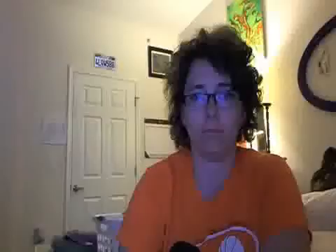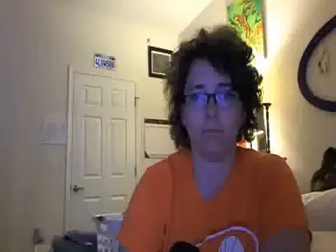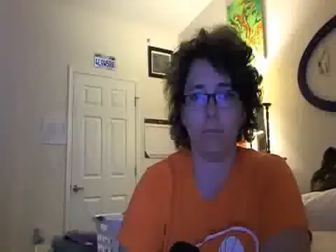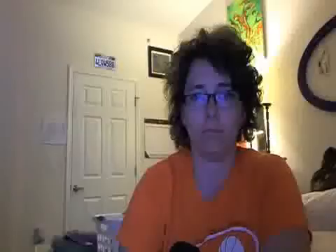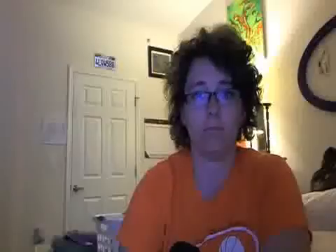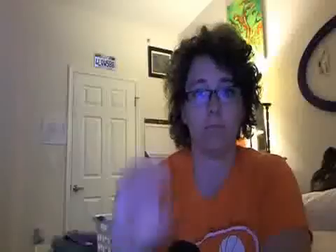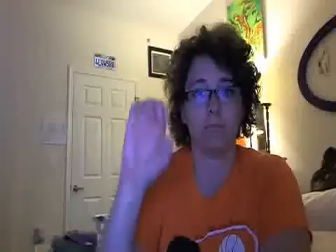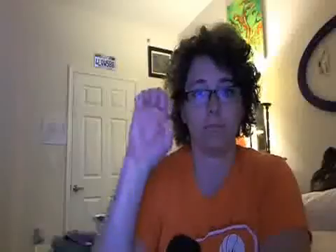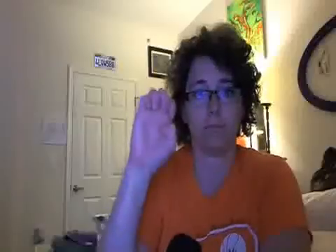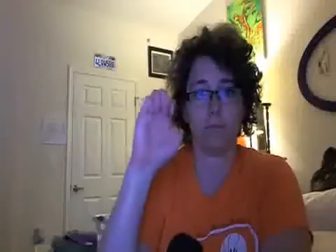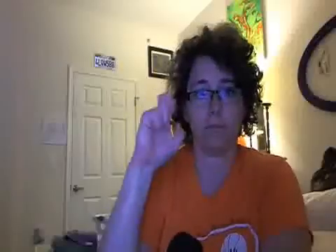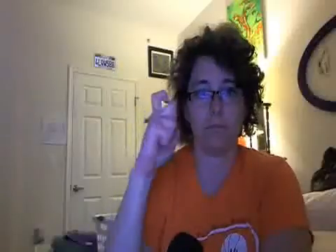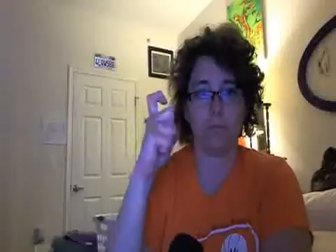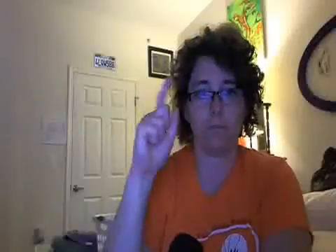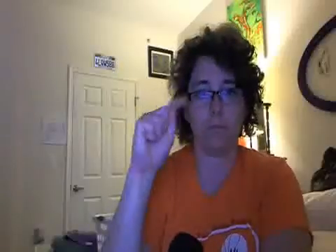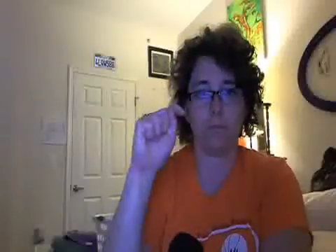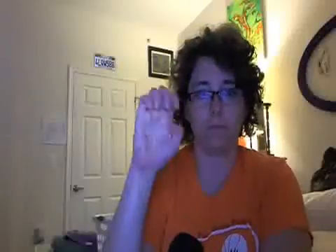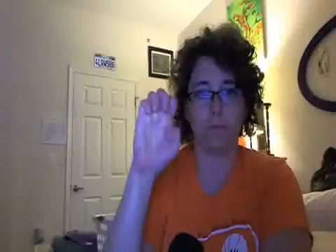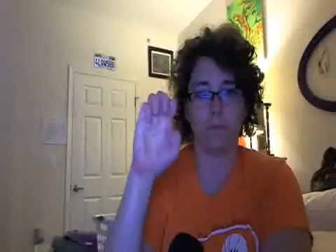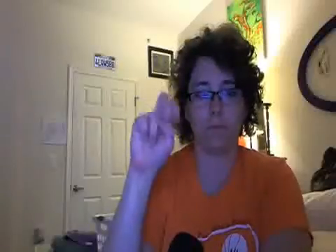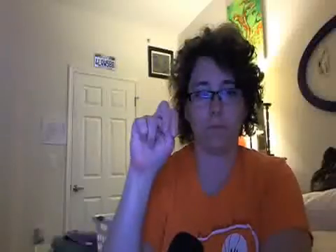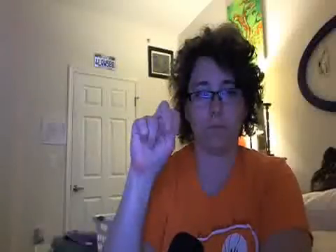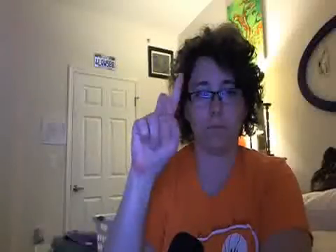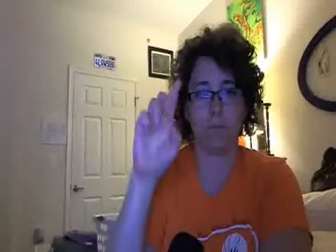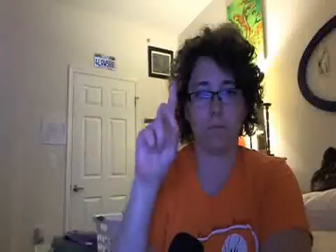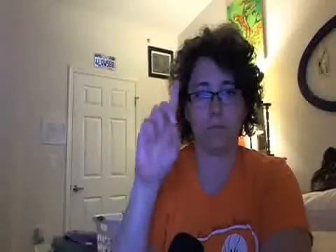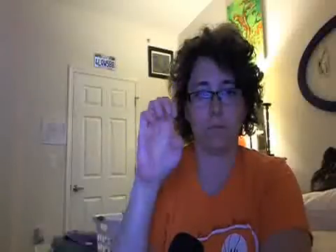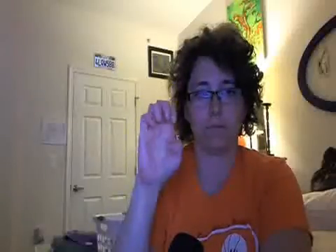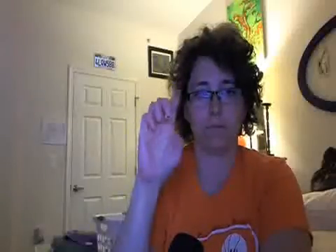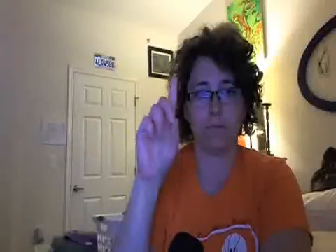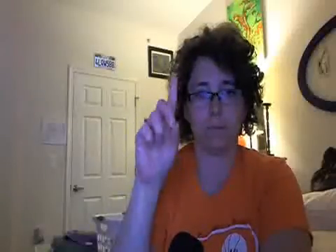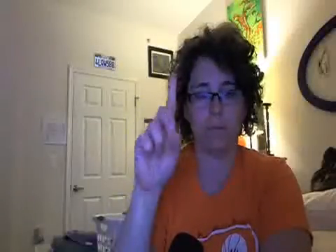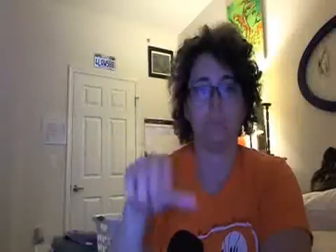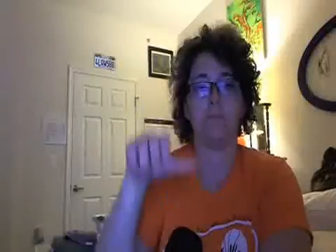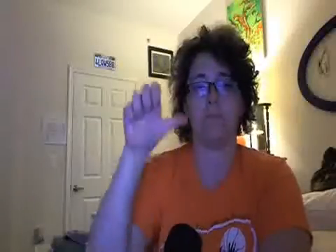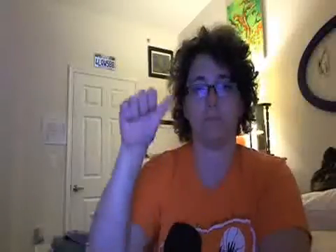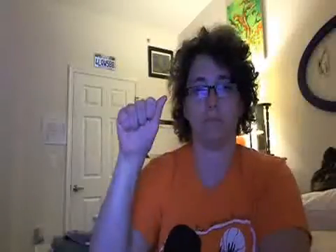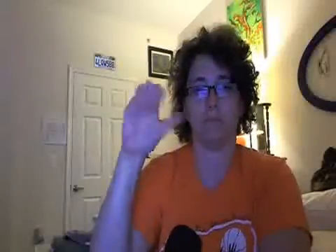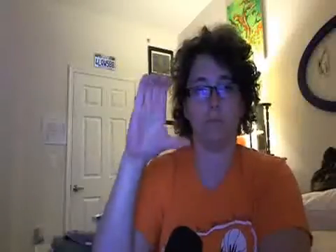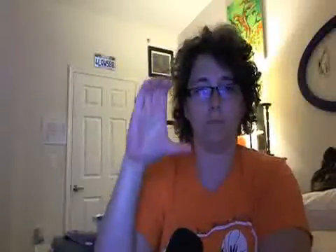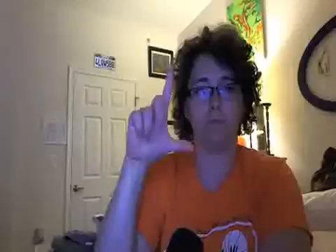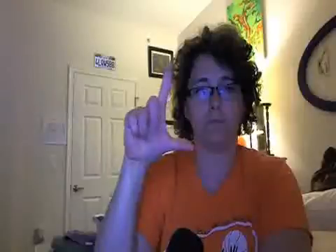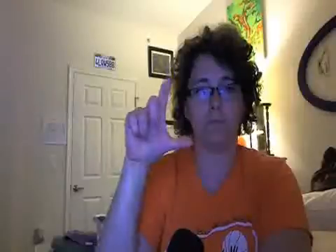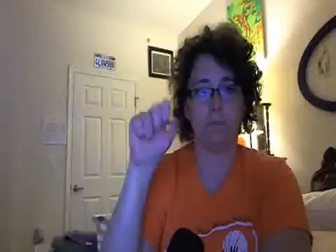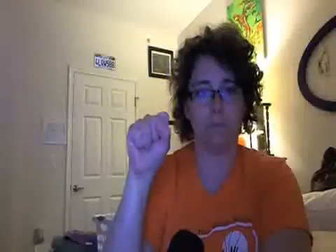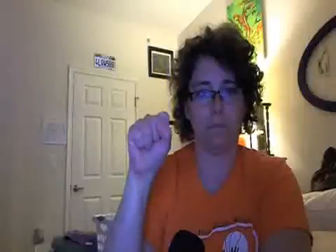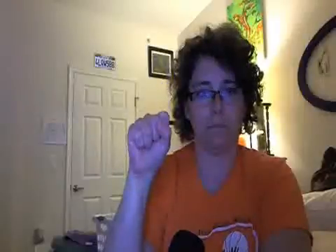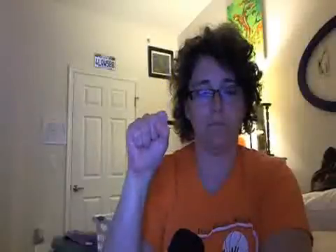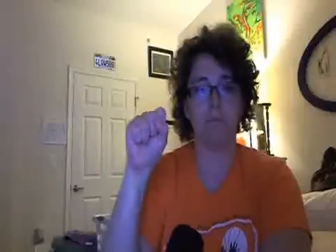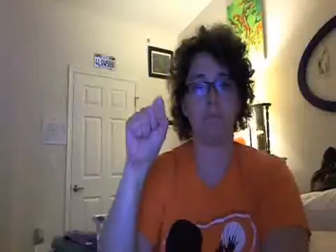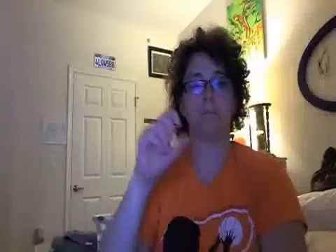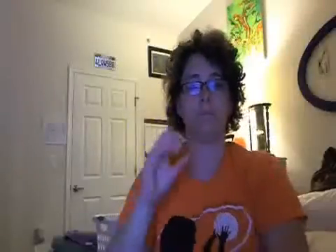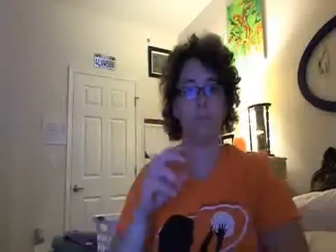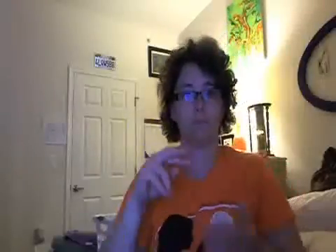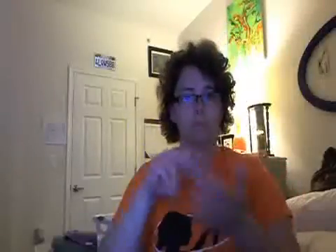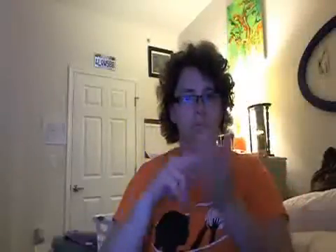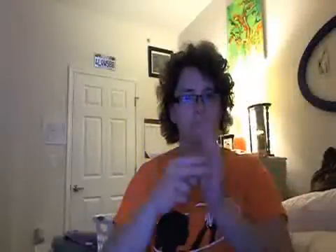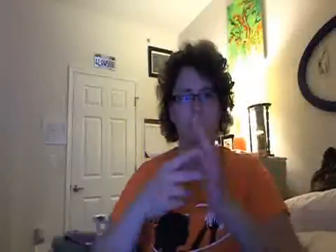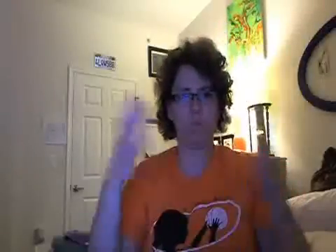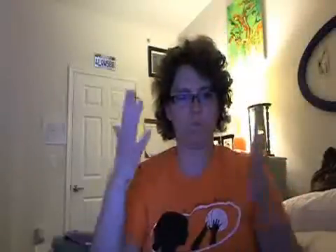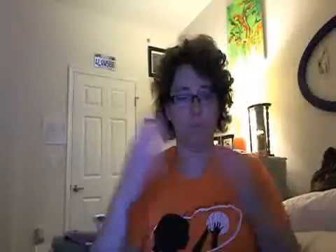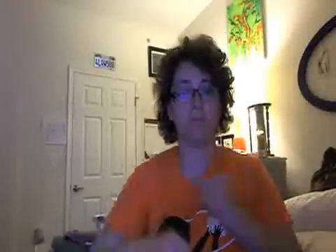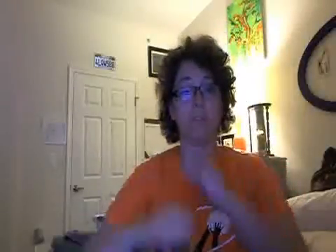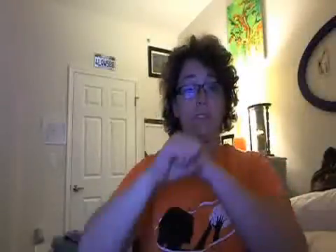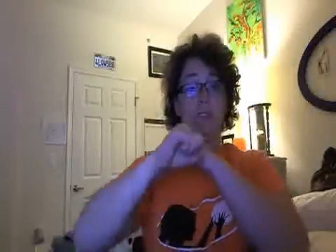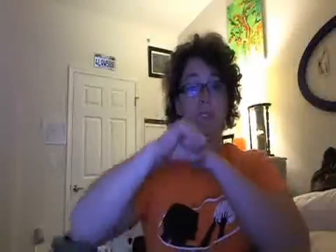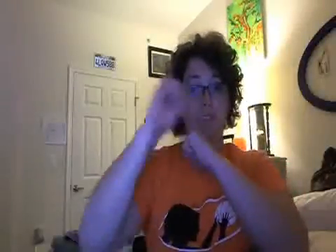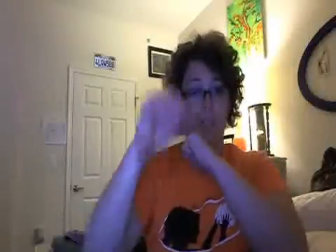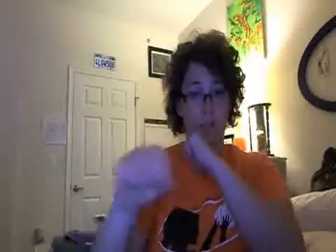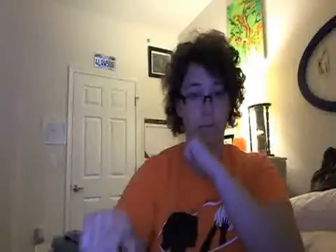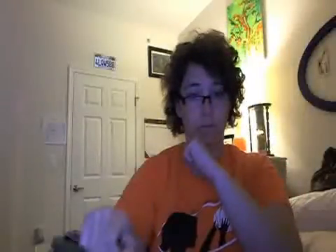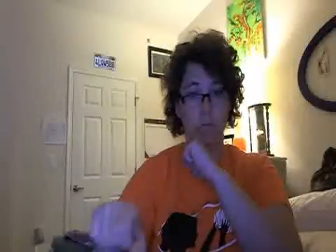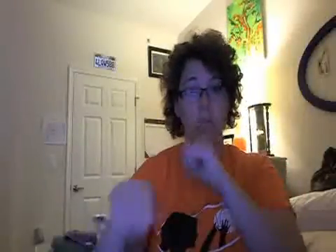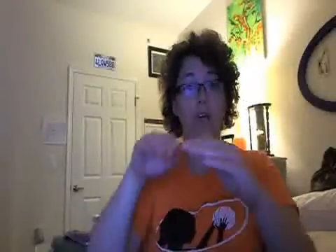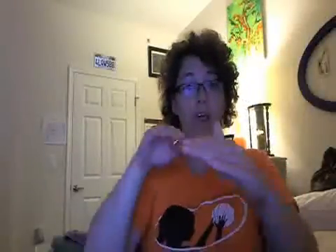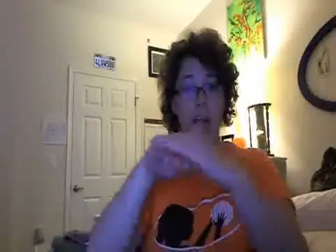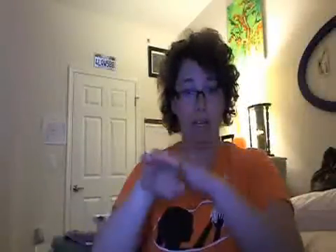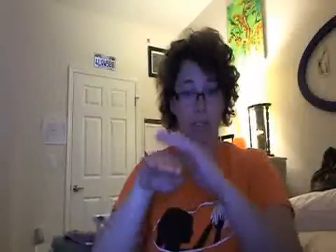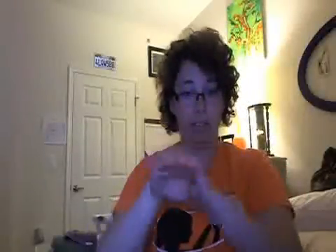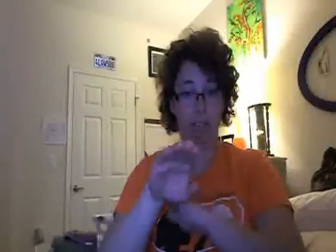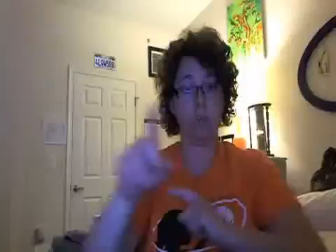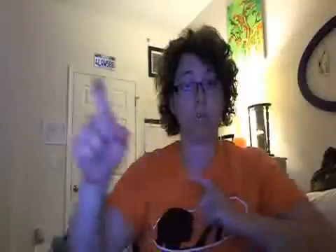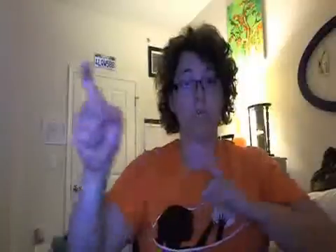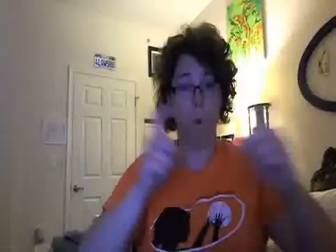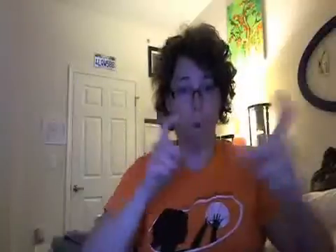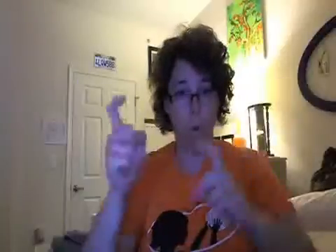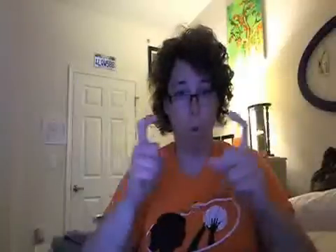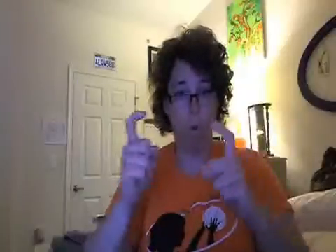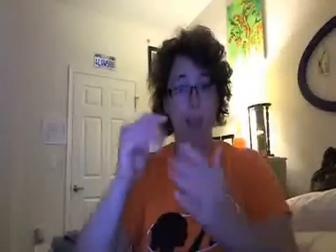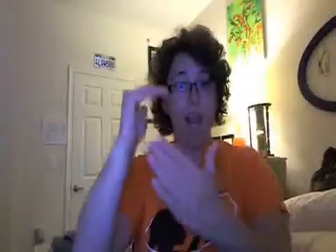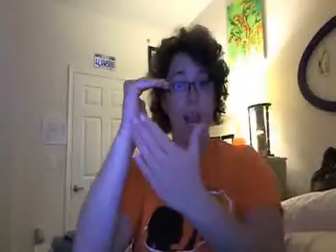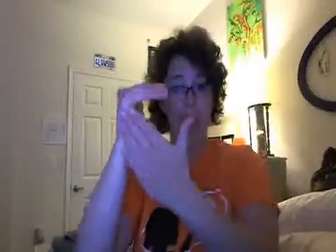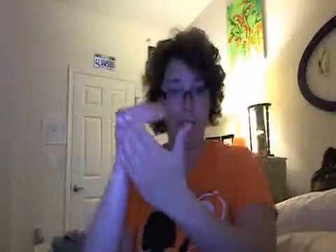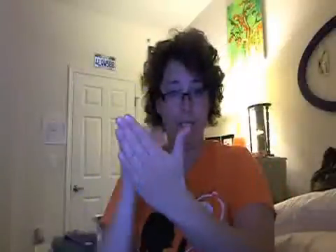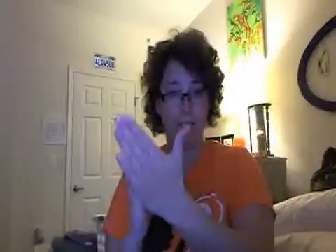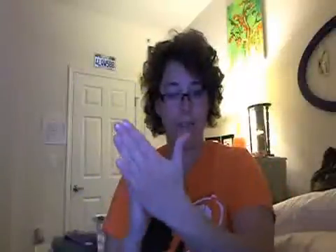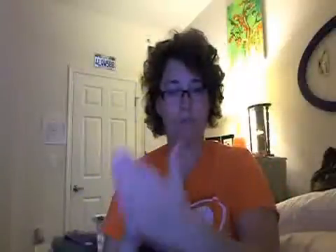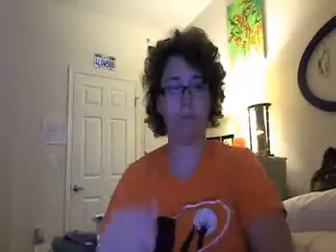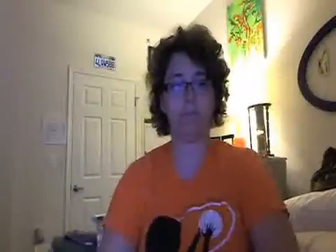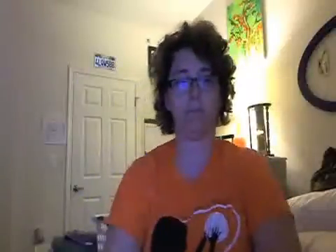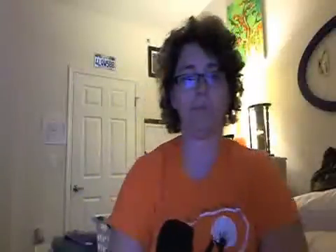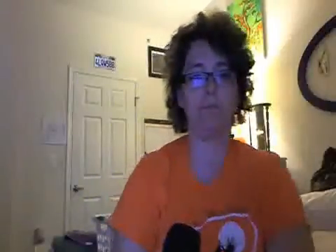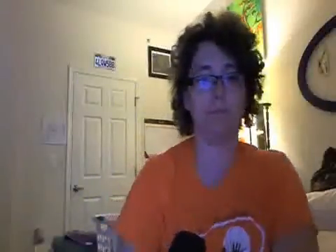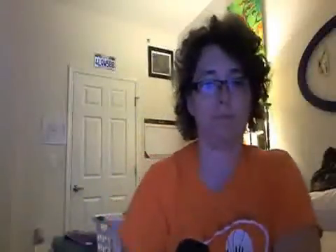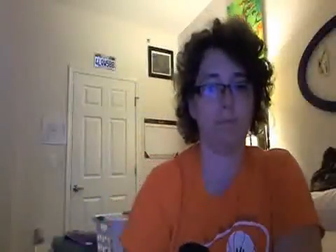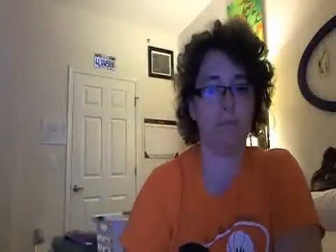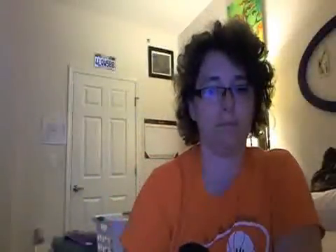Extended Access Control List